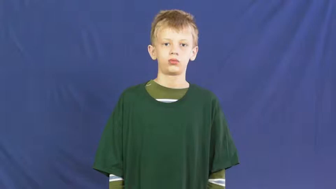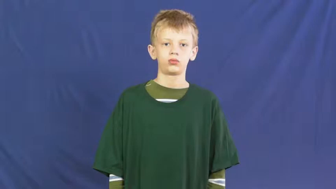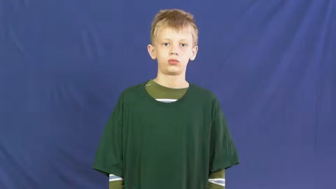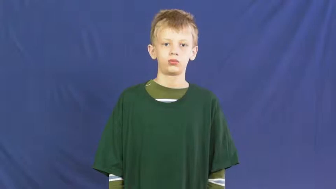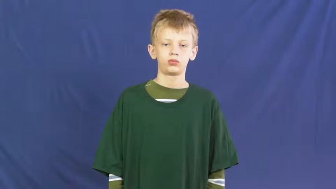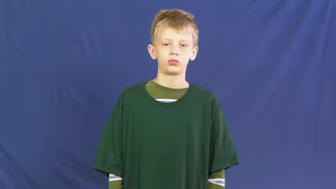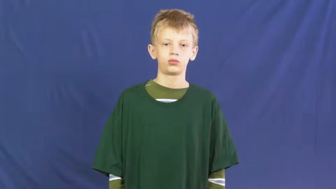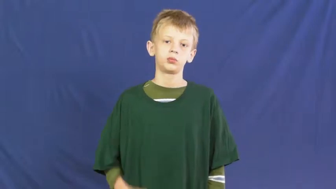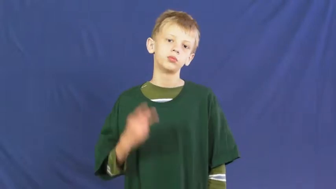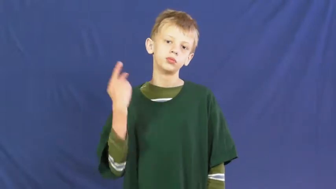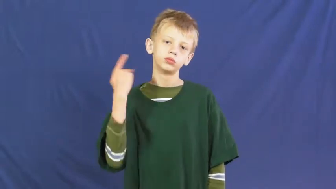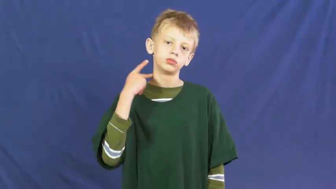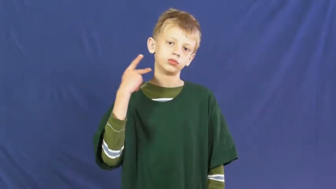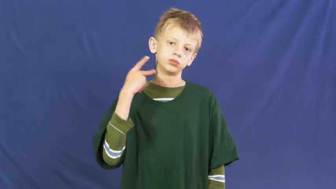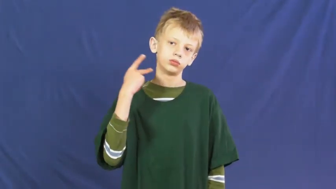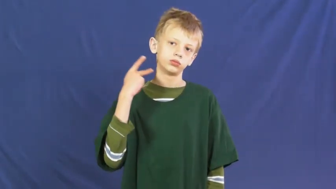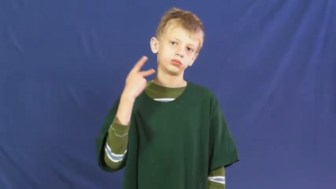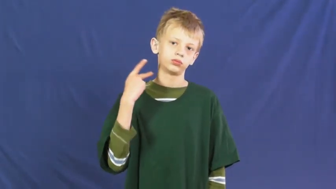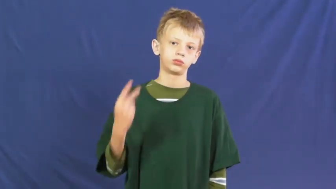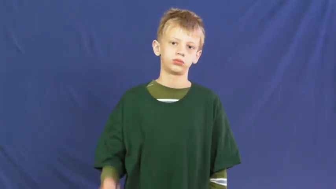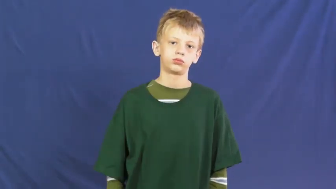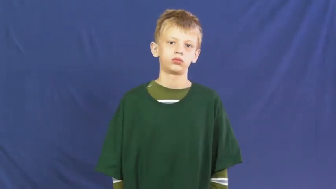pheasant